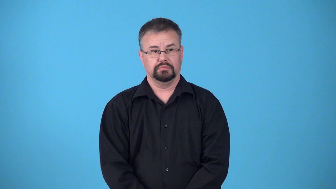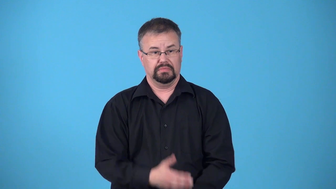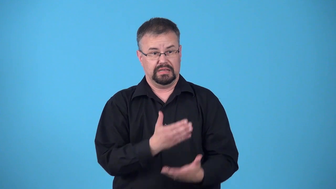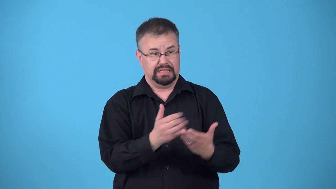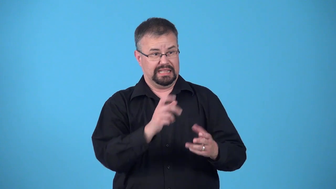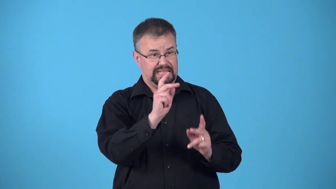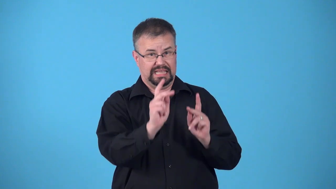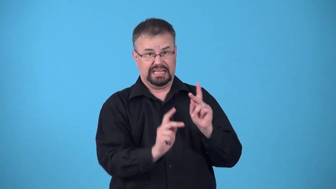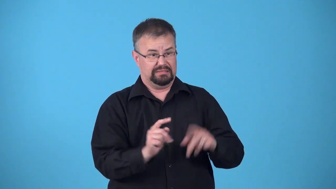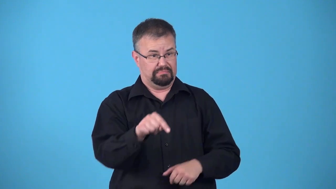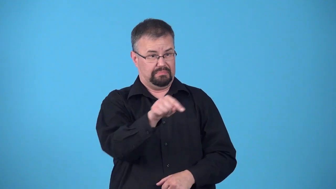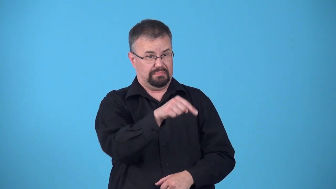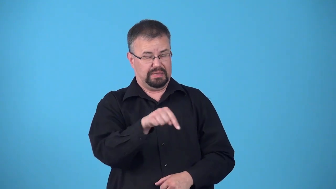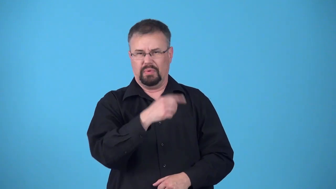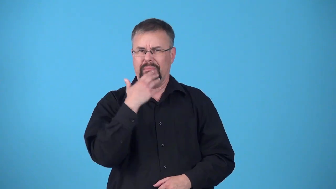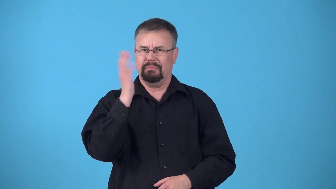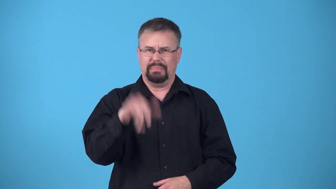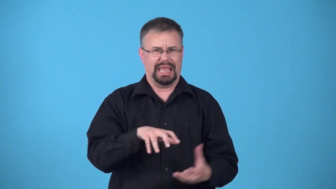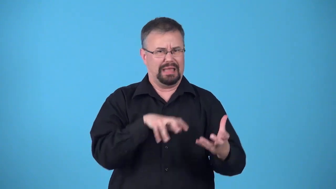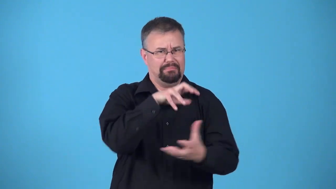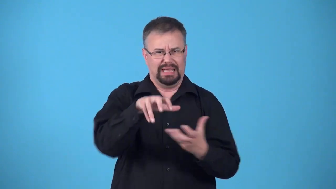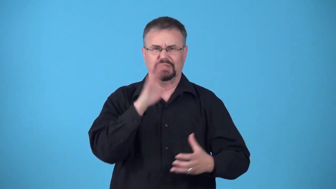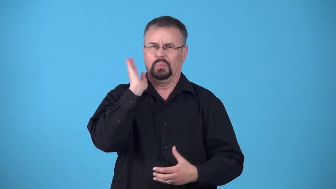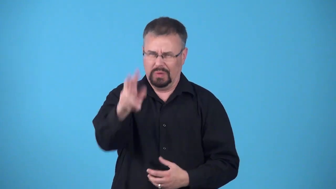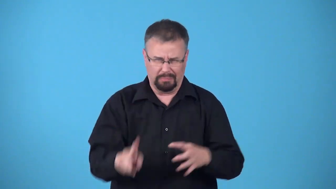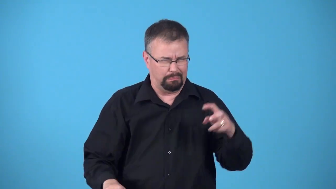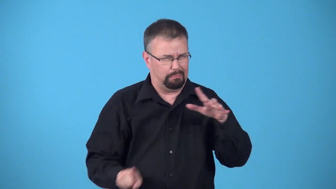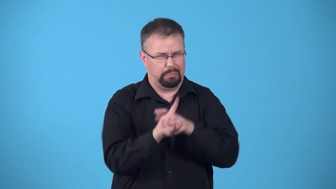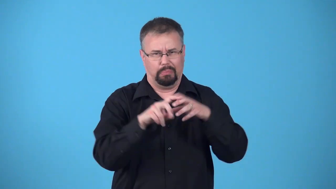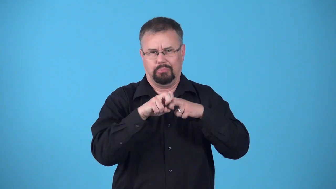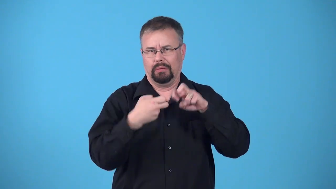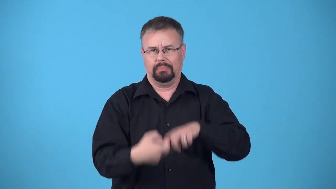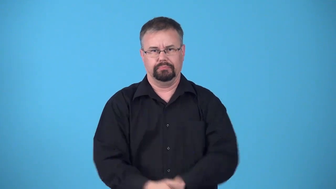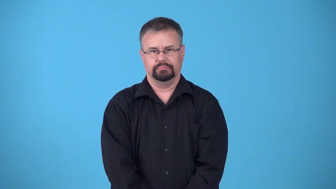recipe for disaster